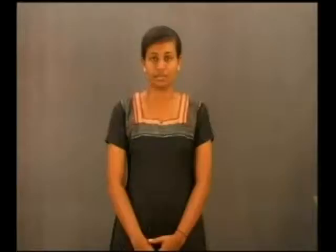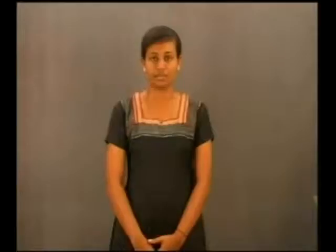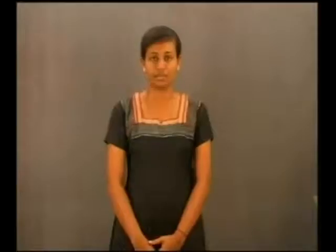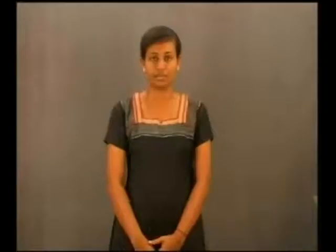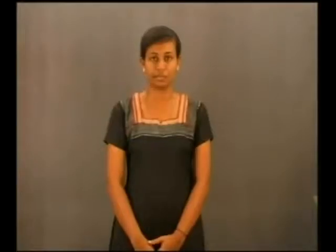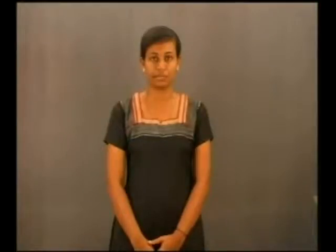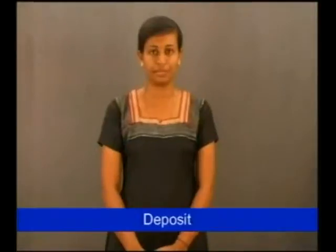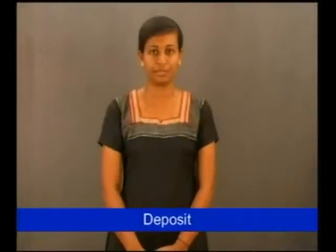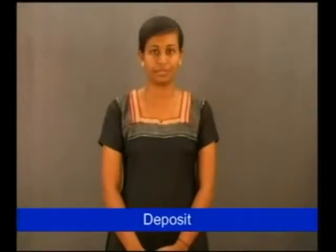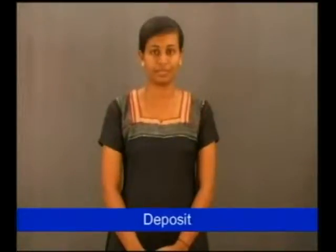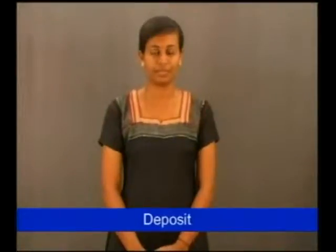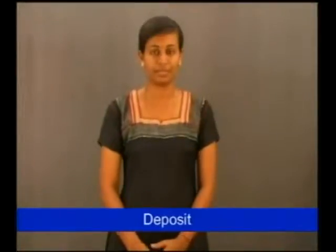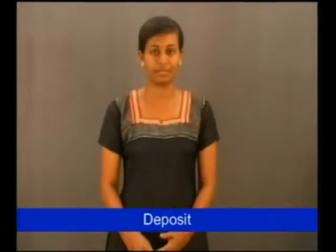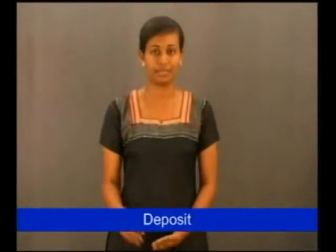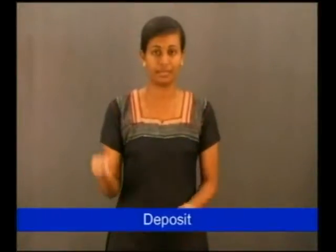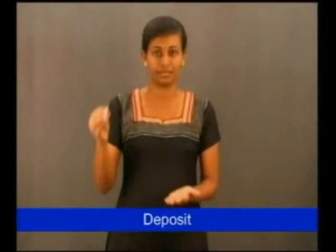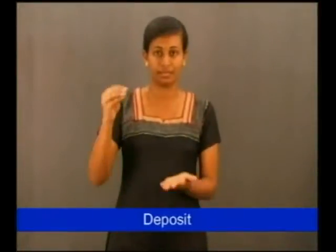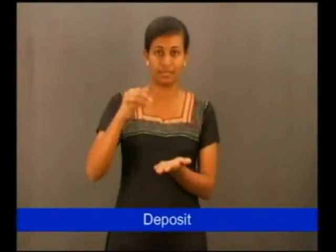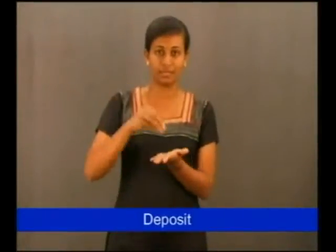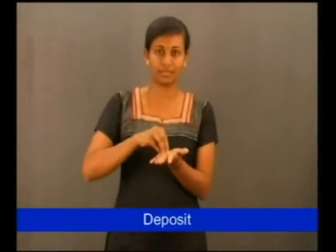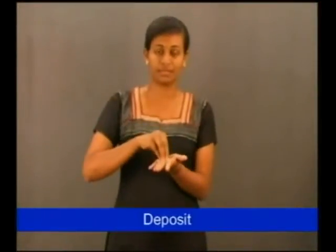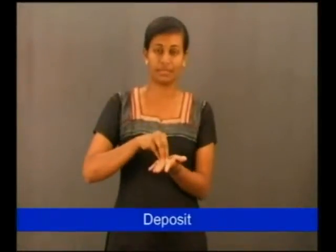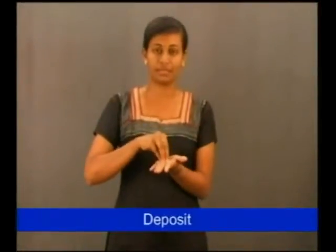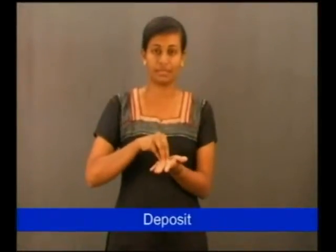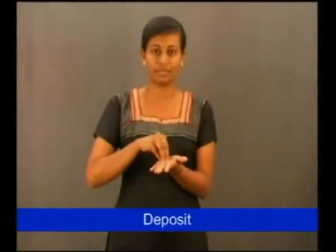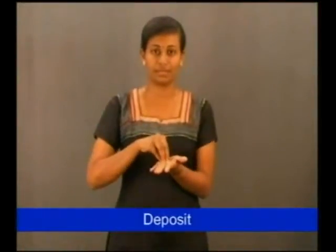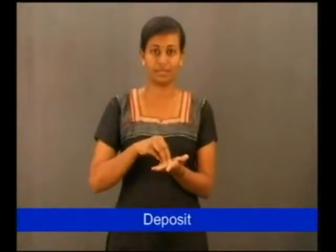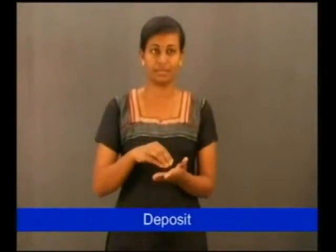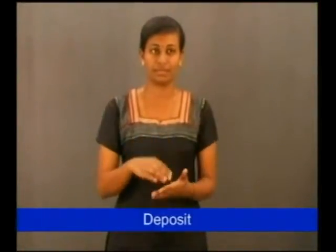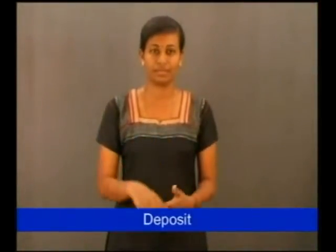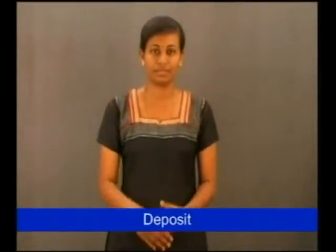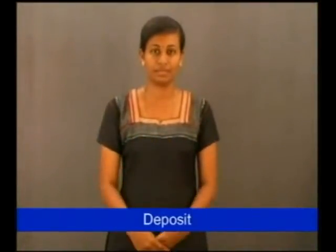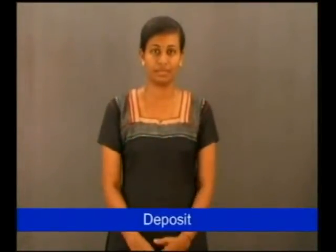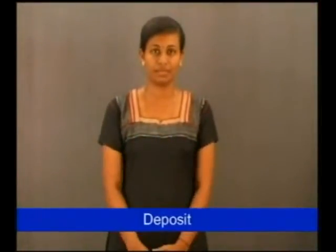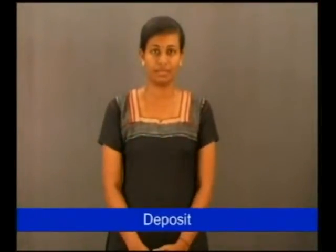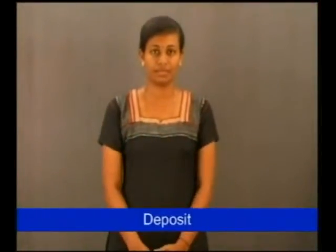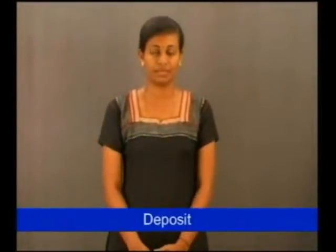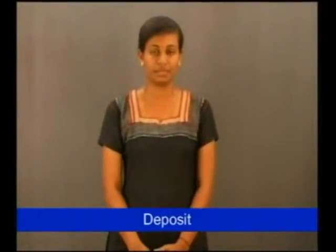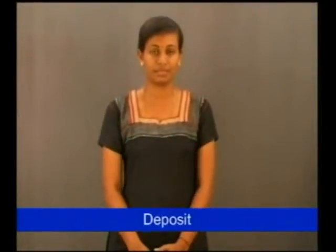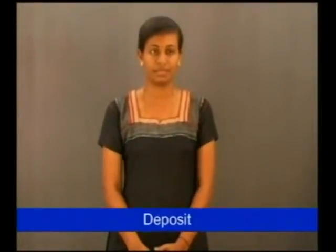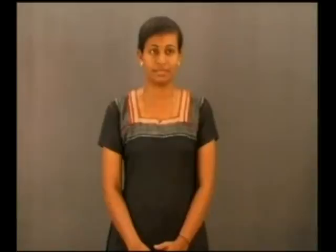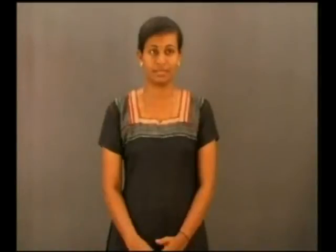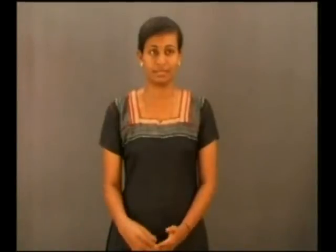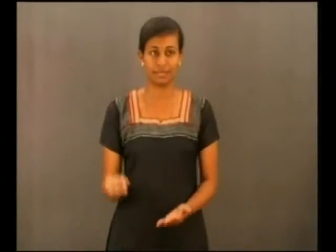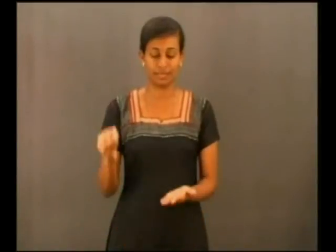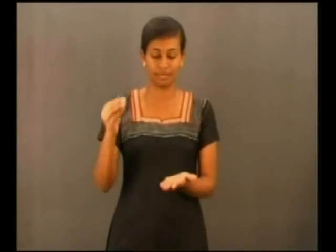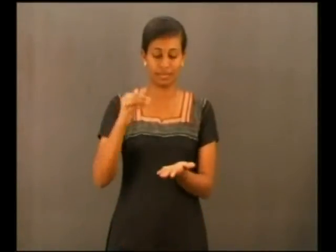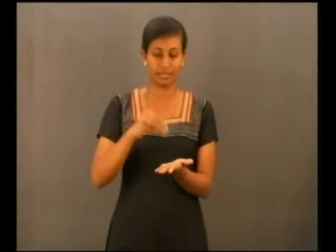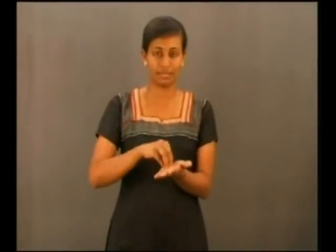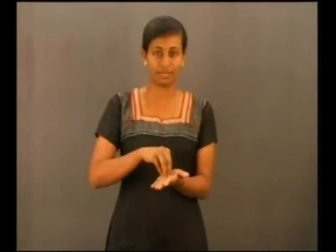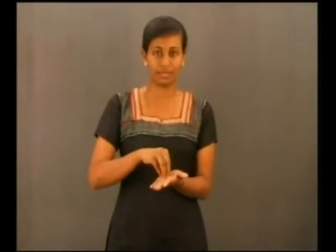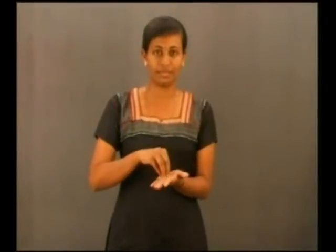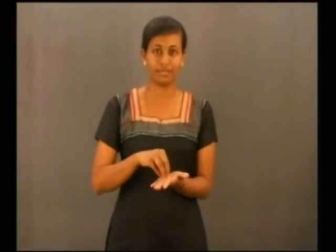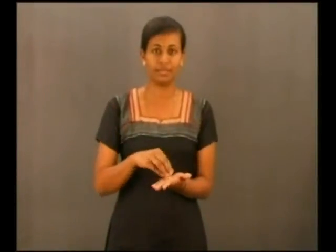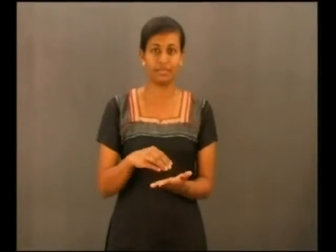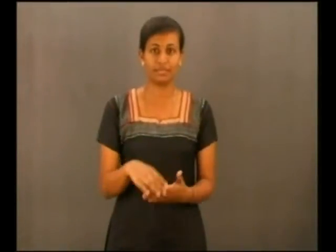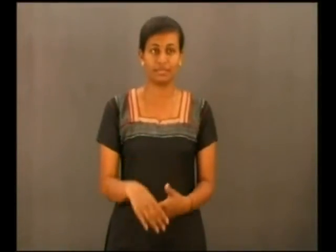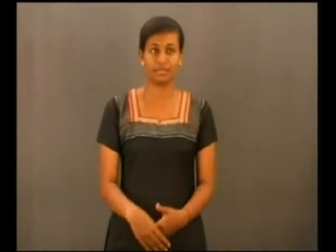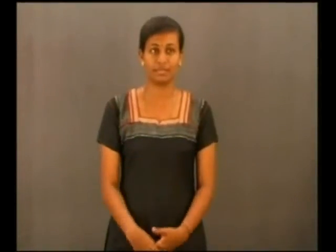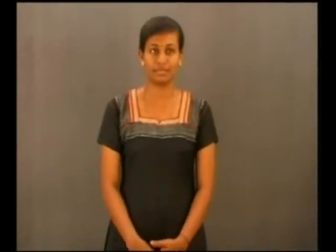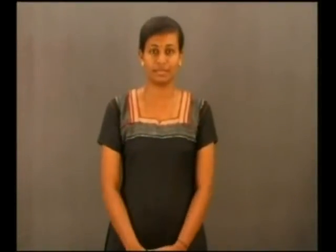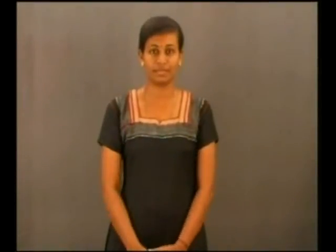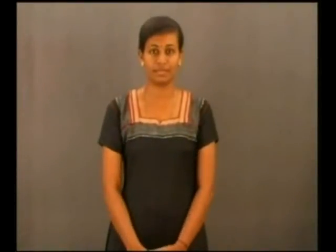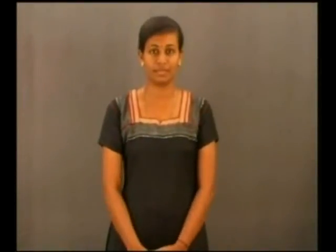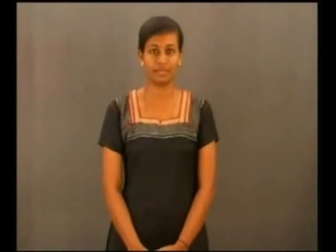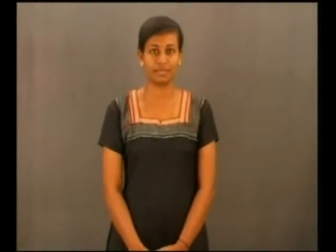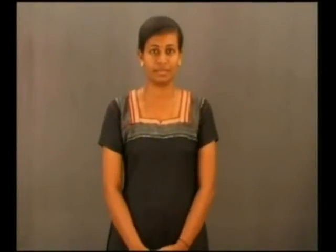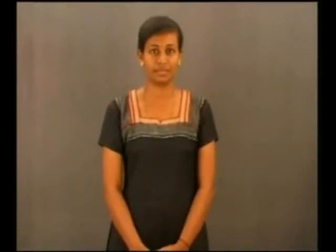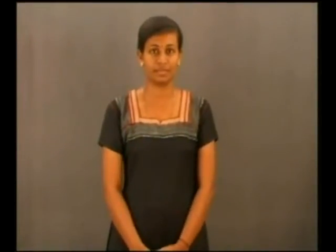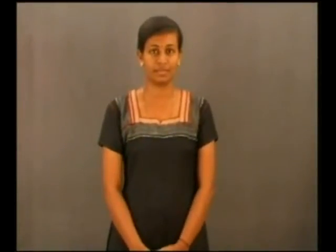Deposit